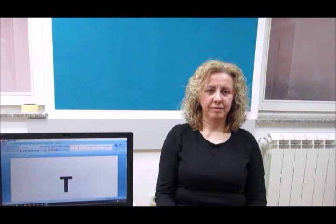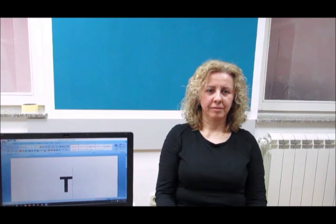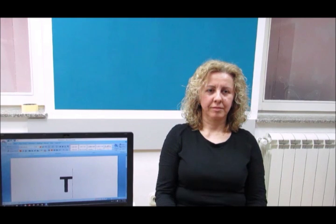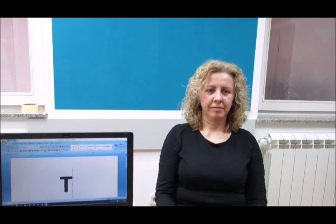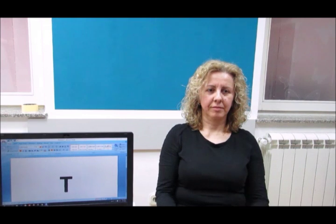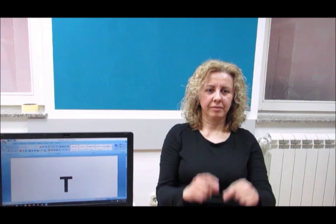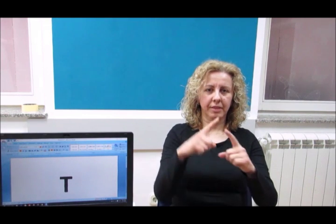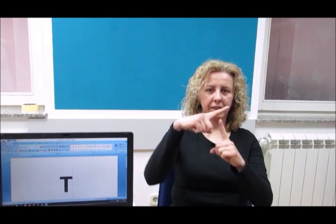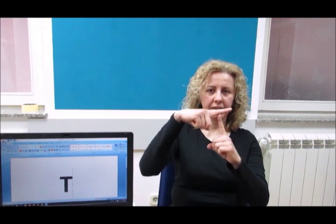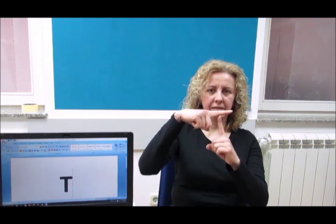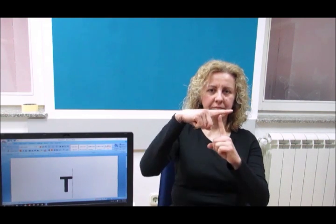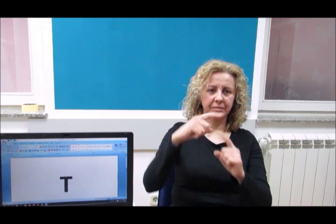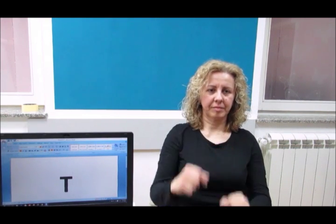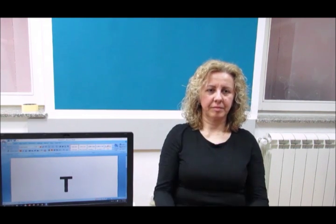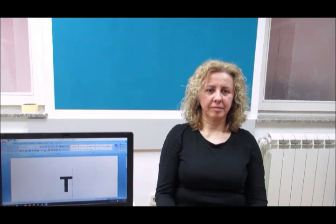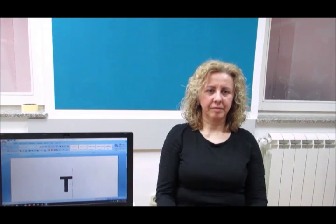lettert